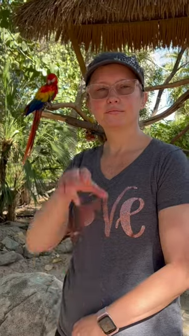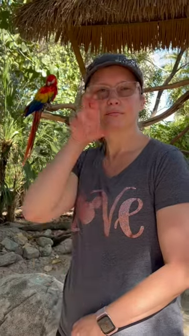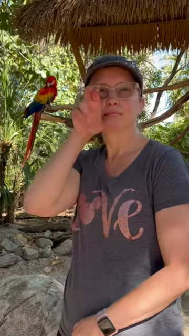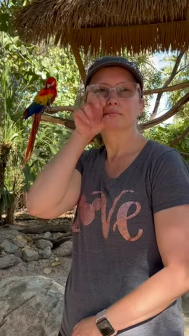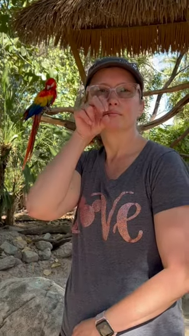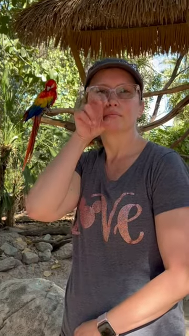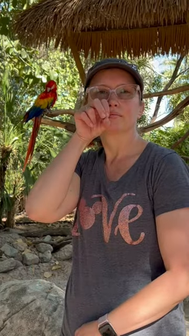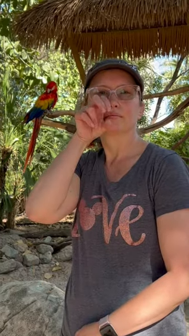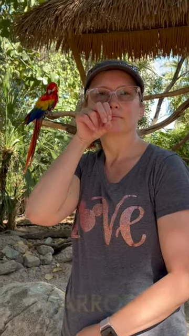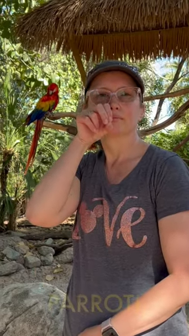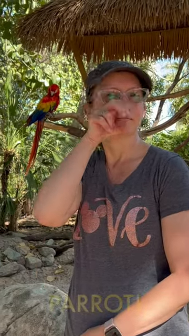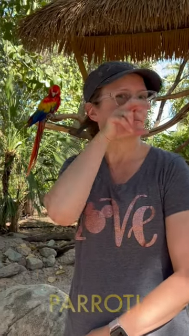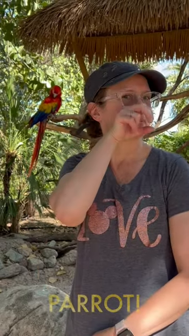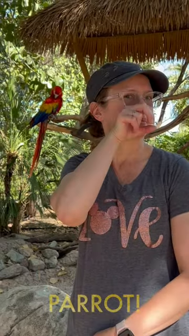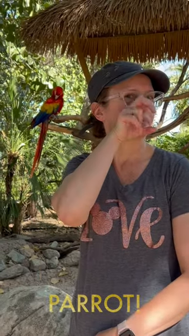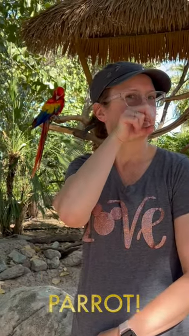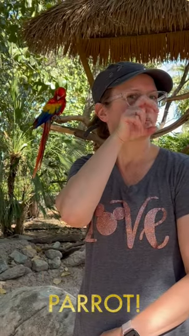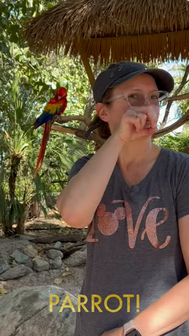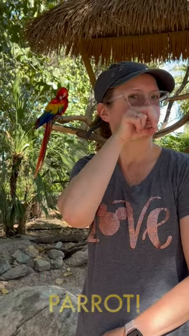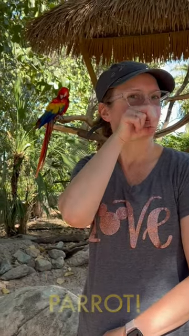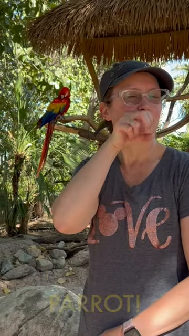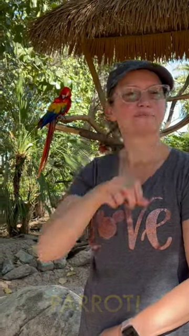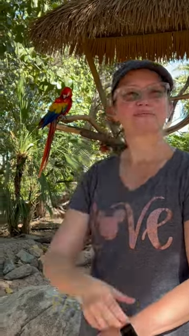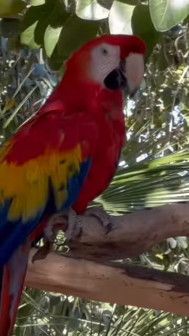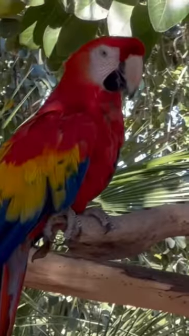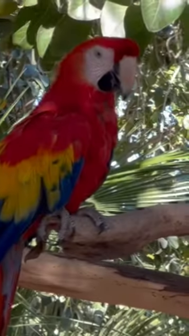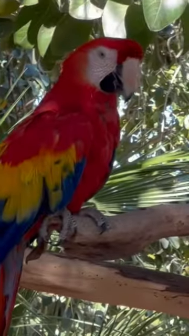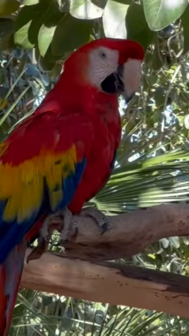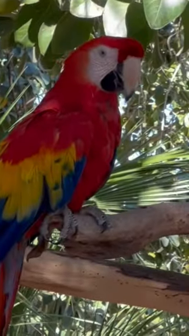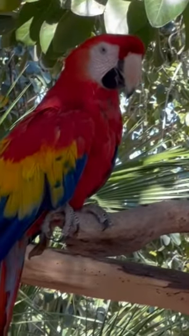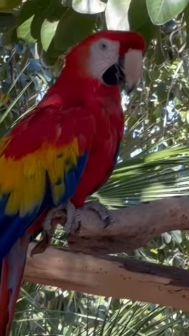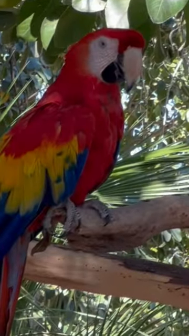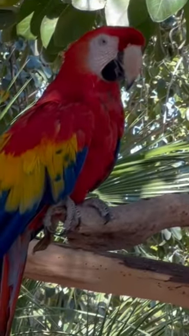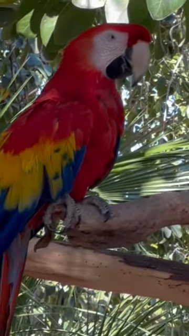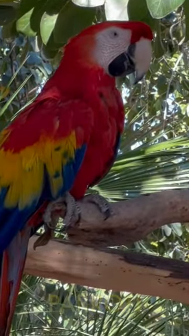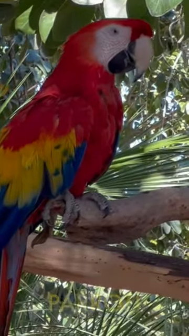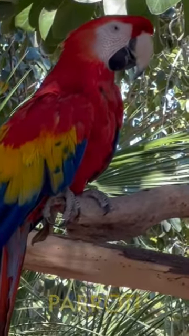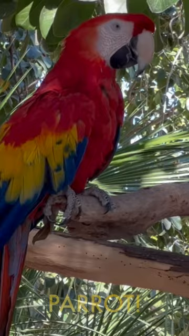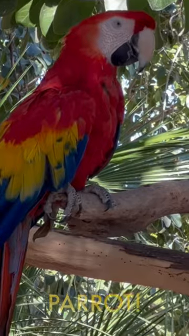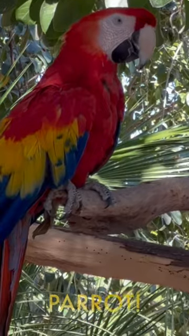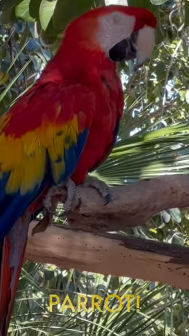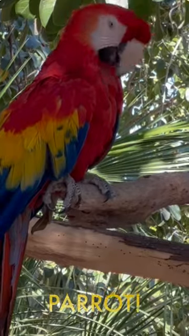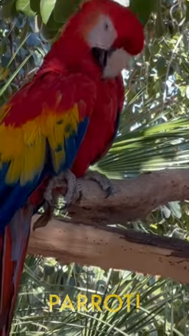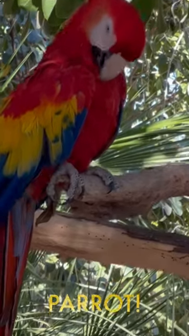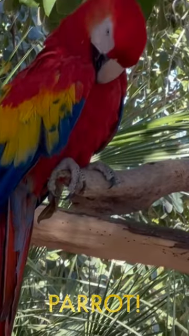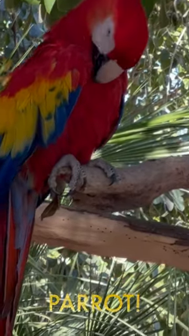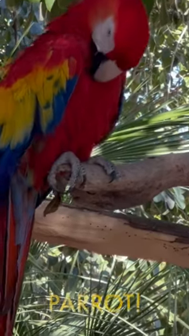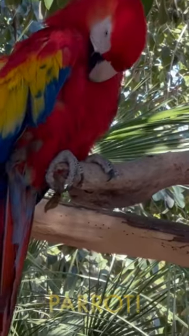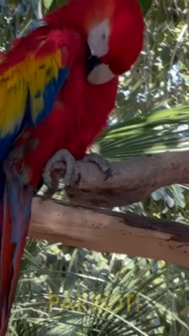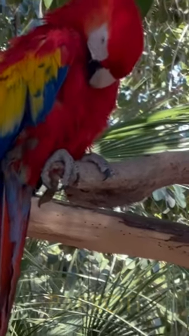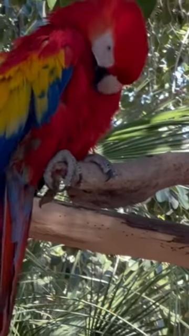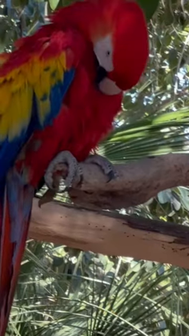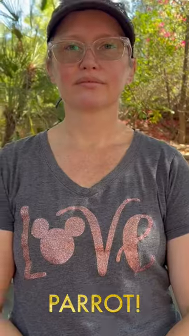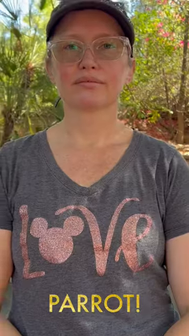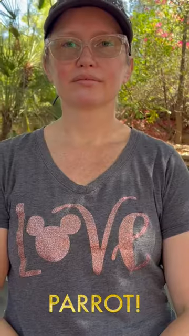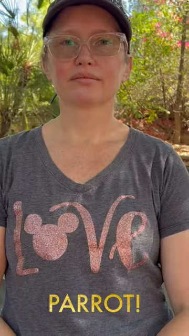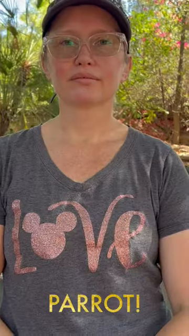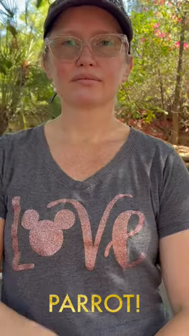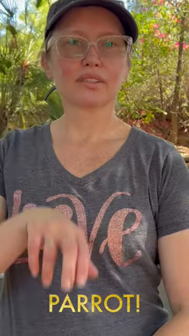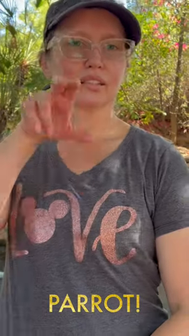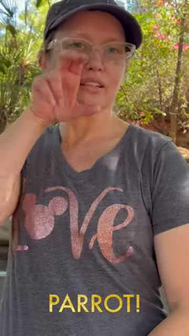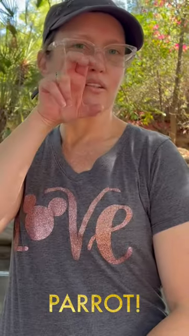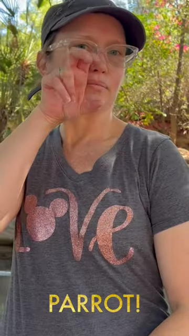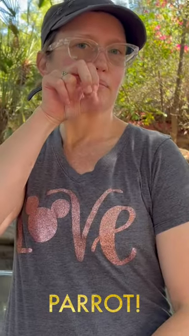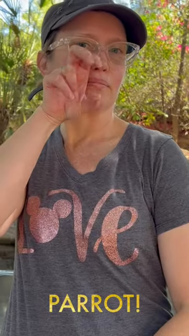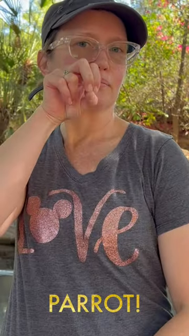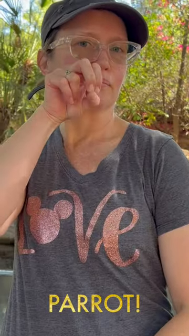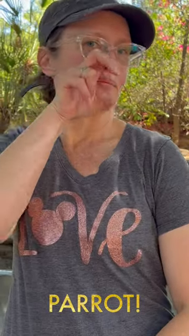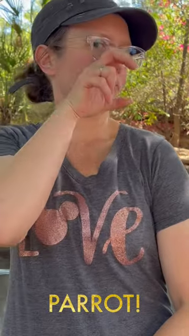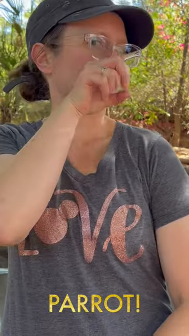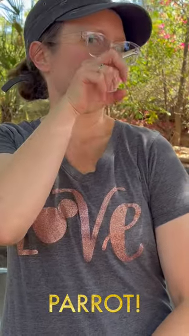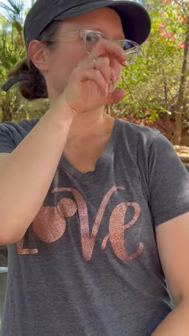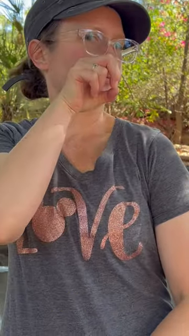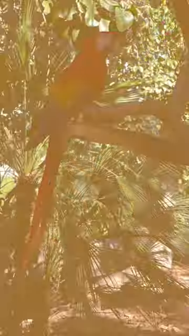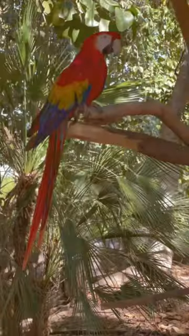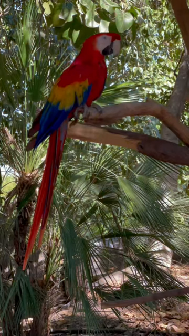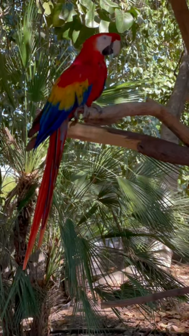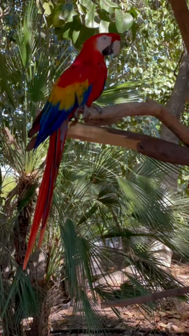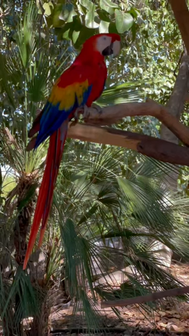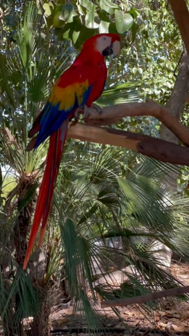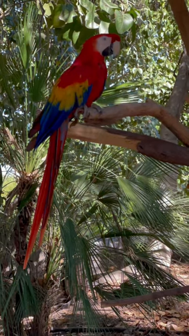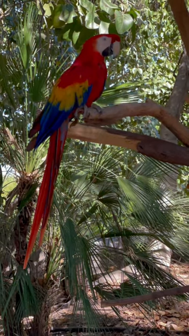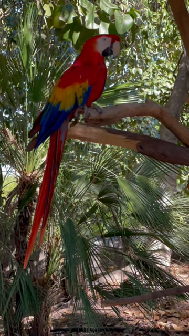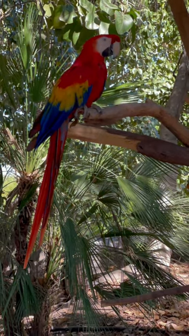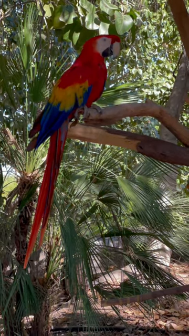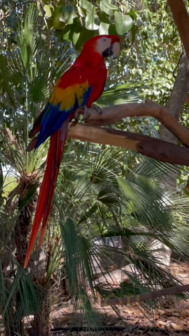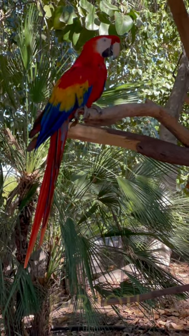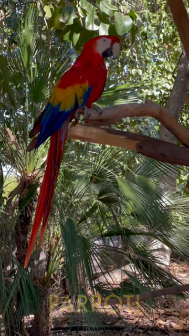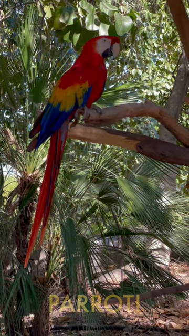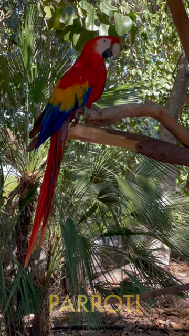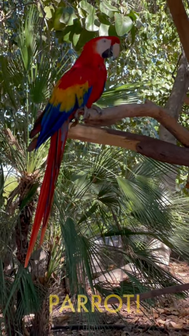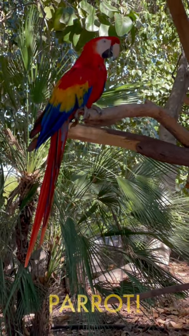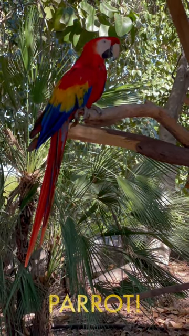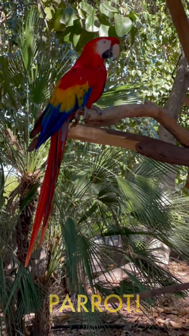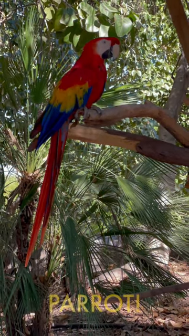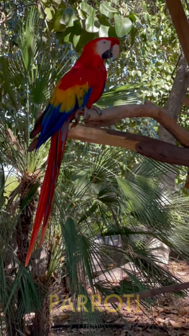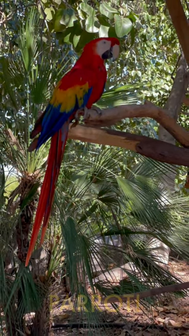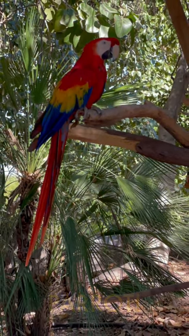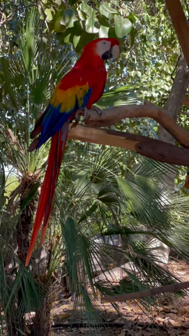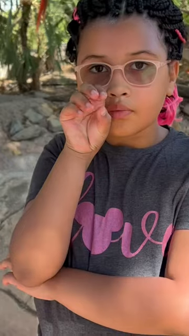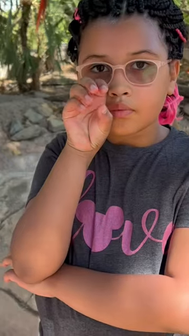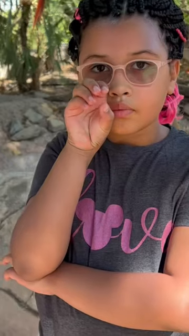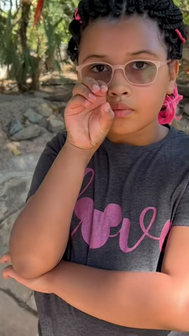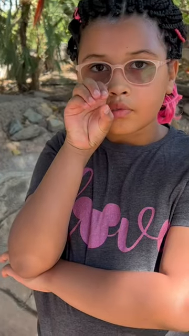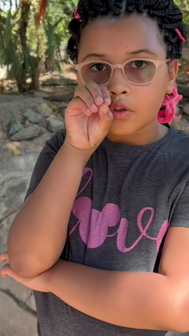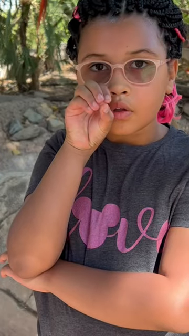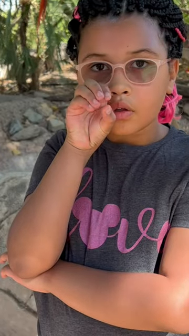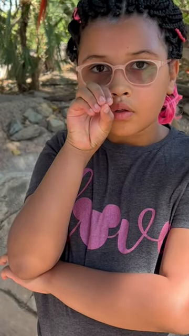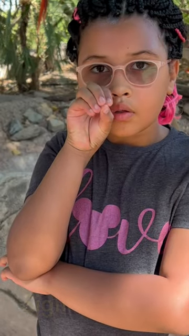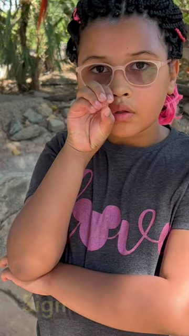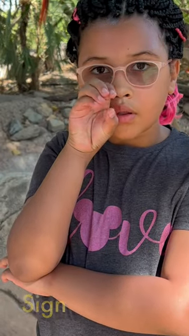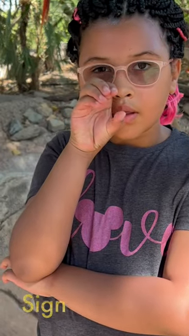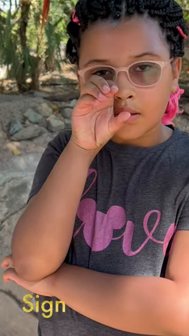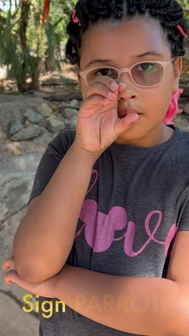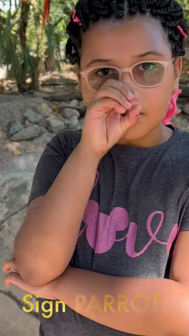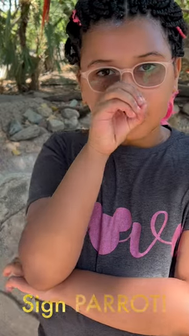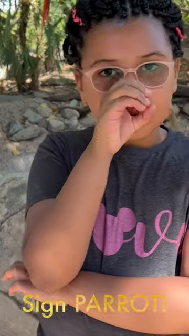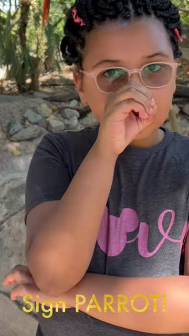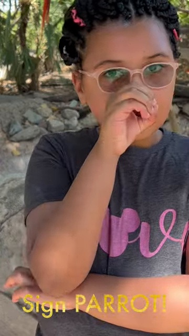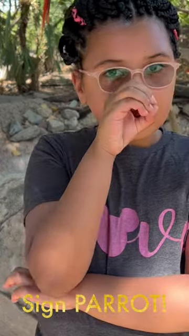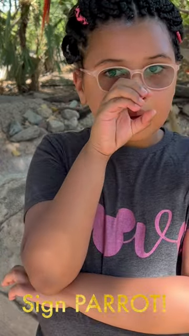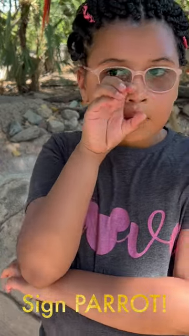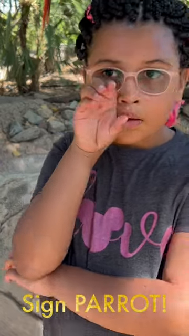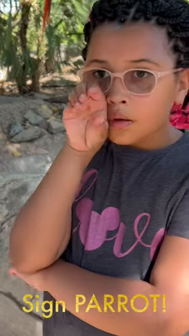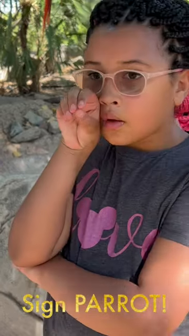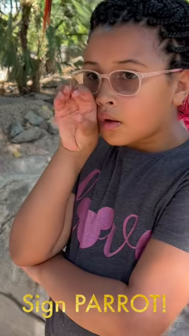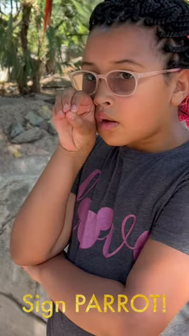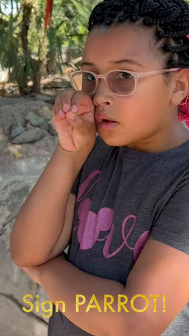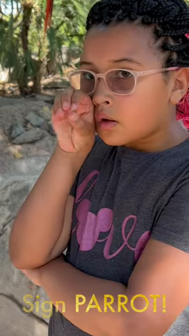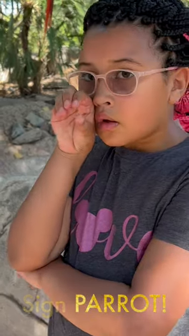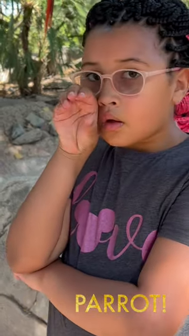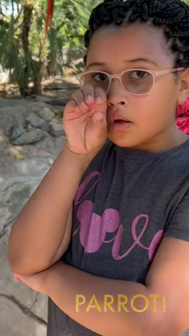Parrot